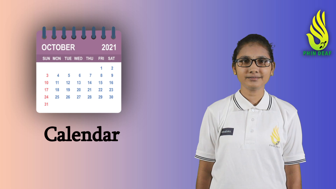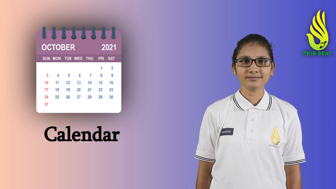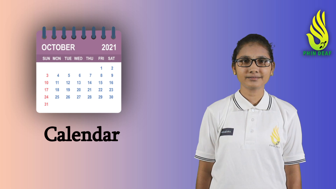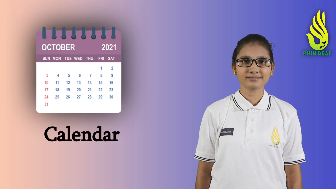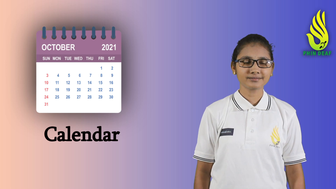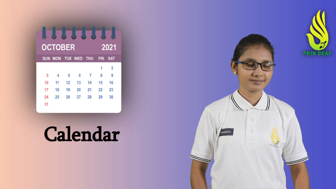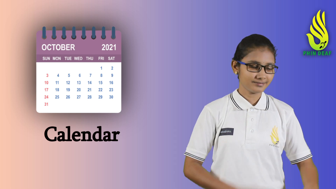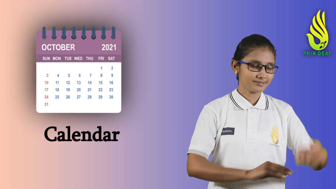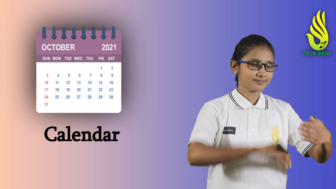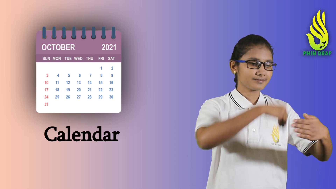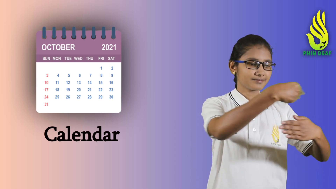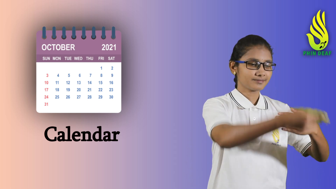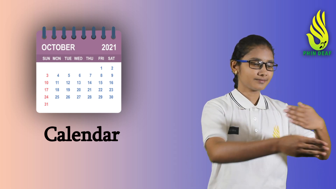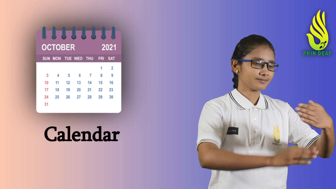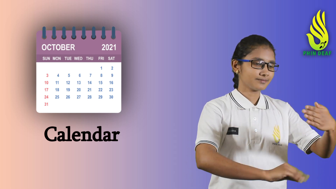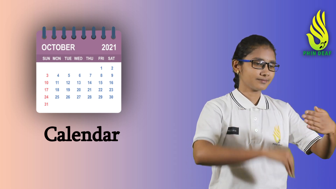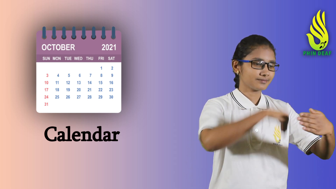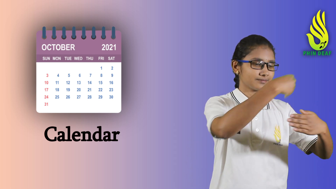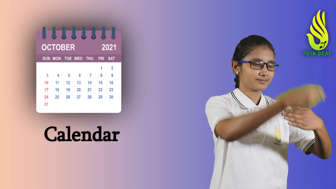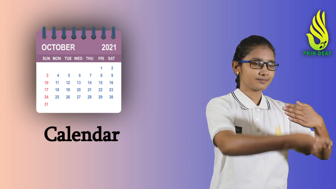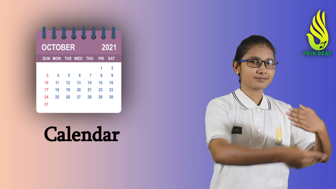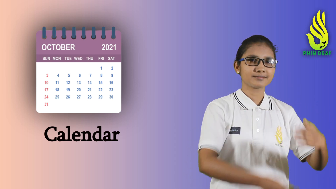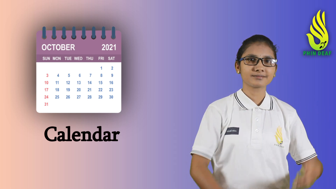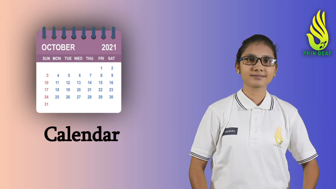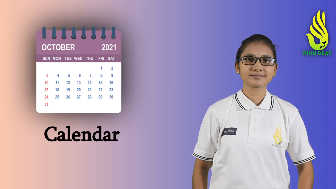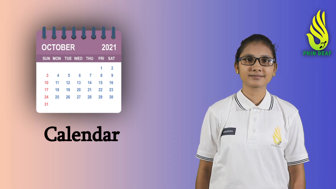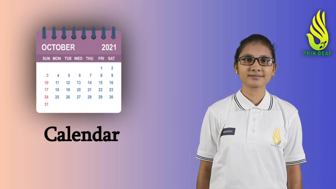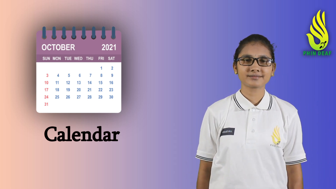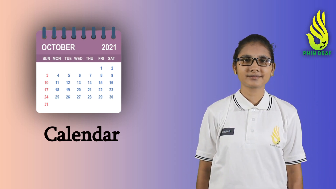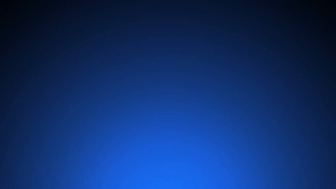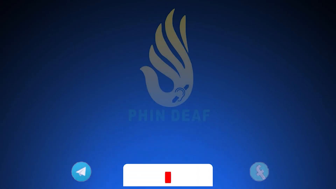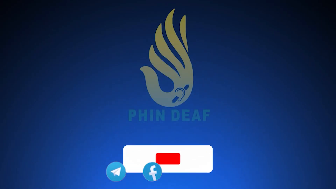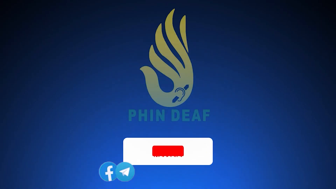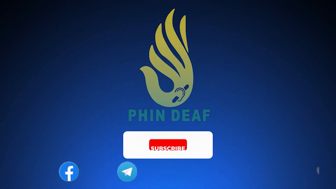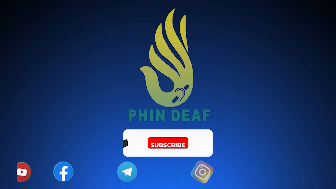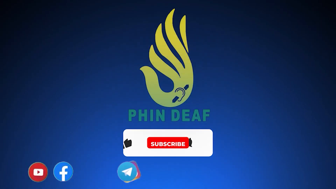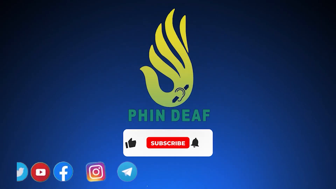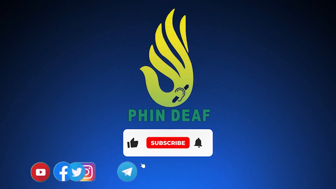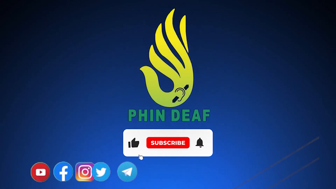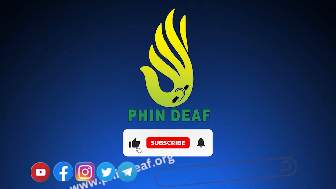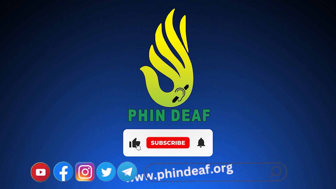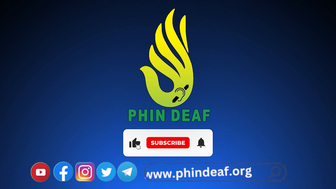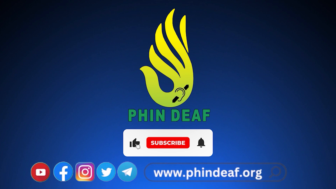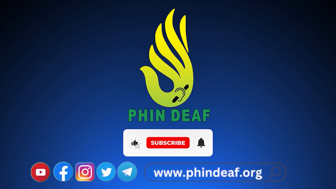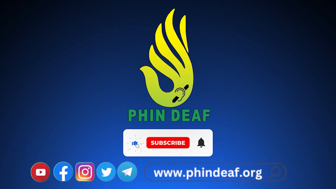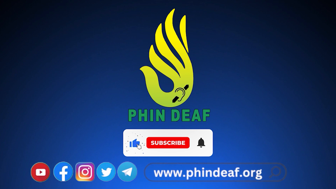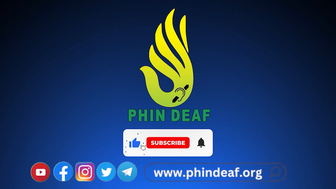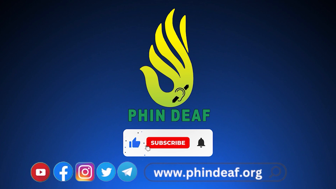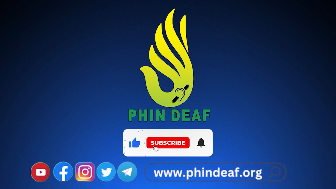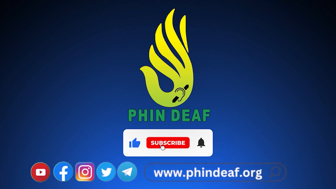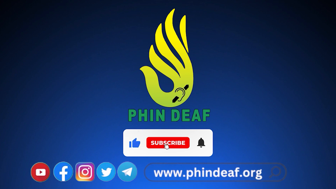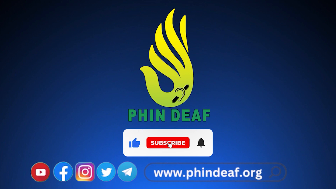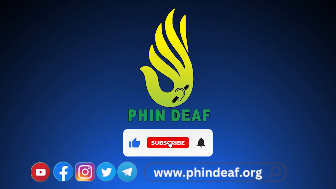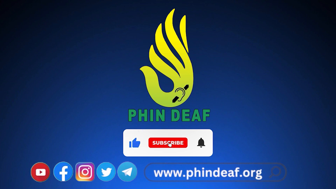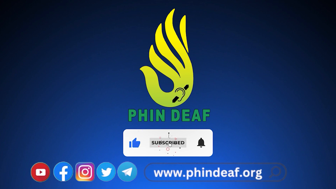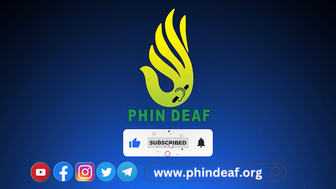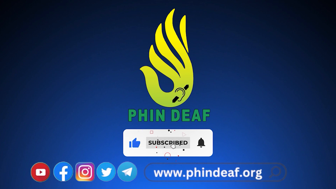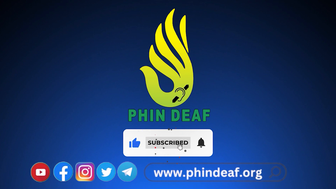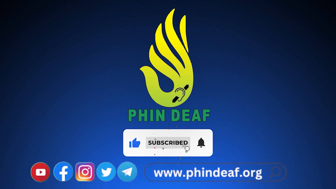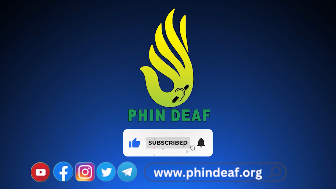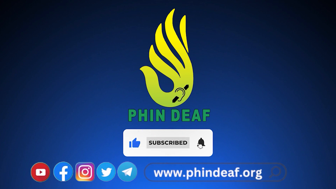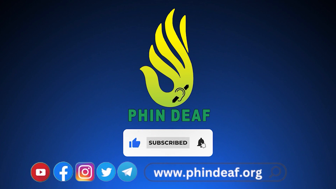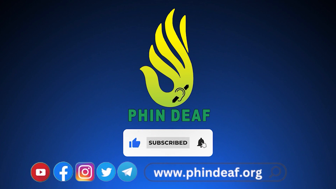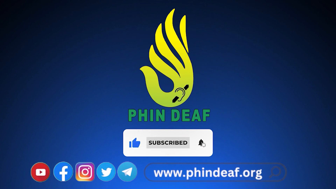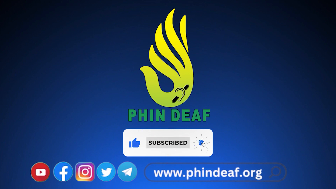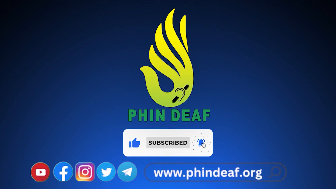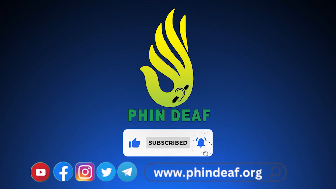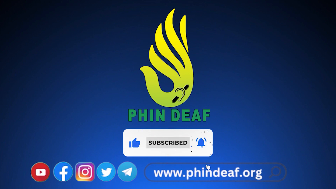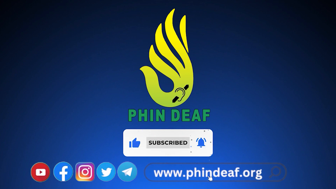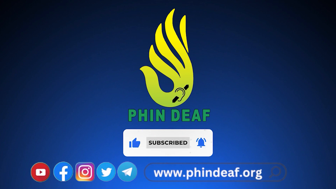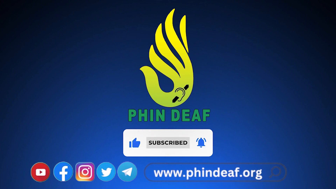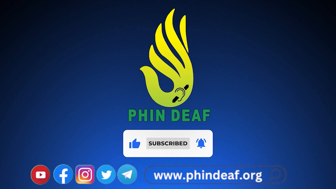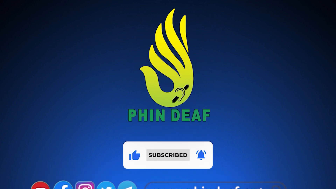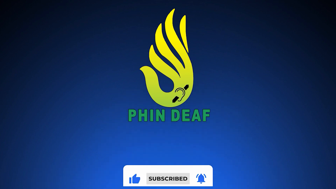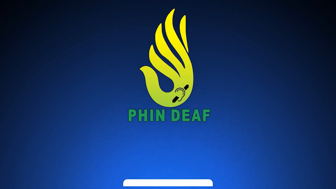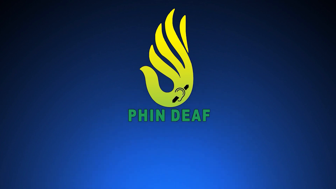Calendar